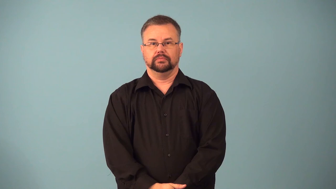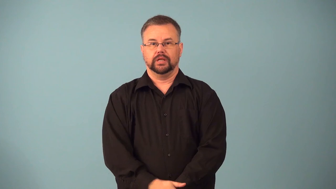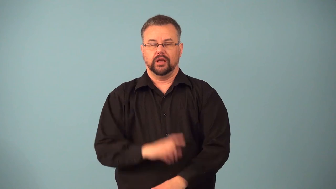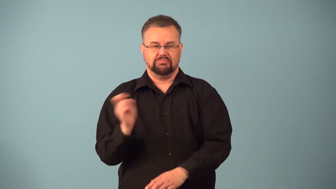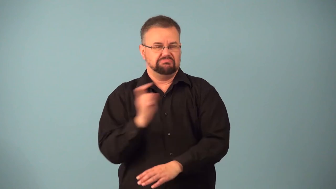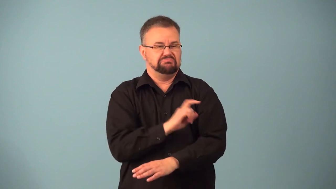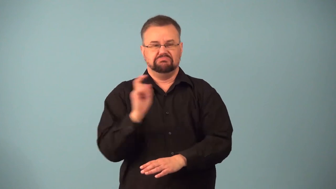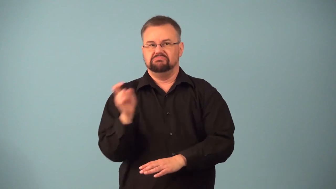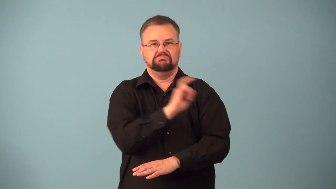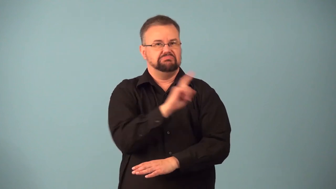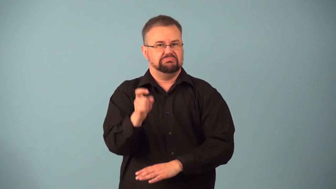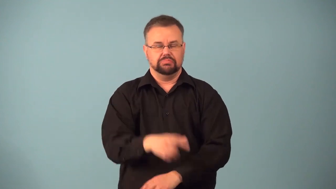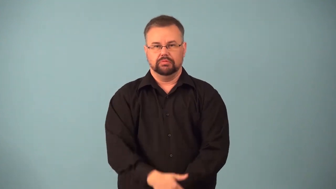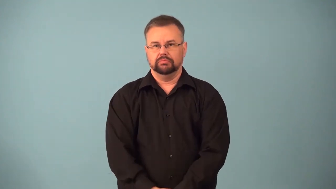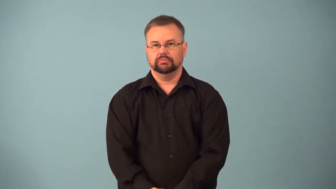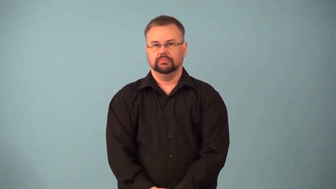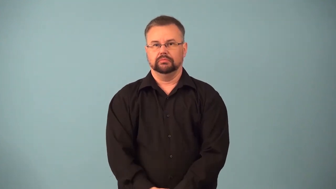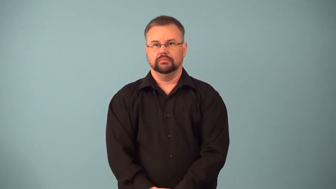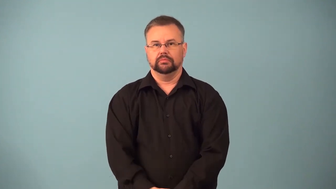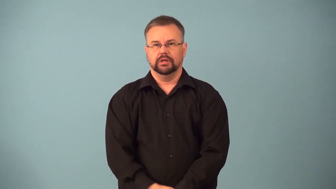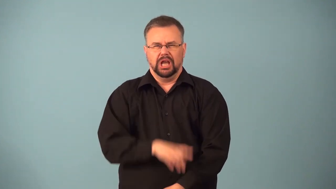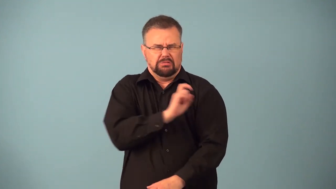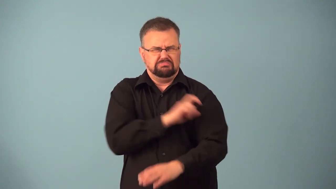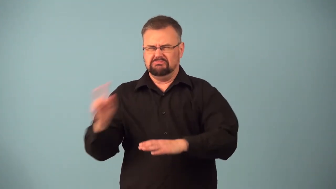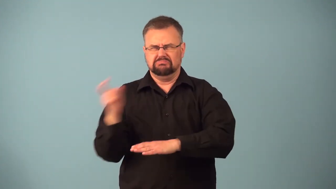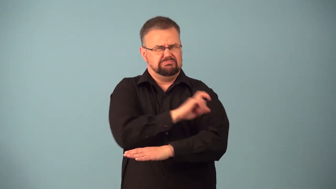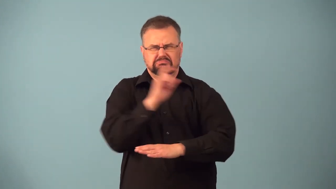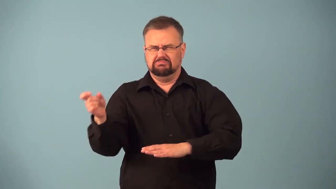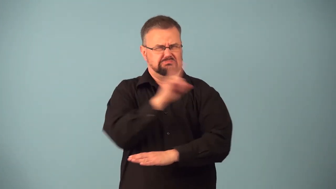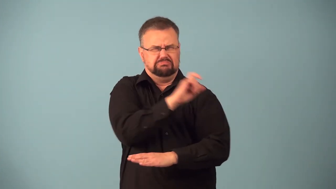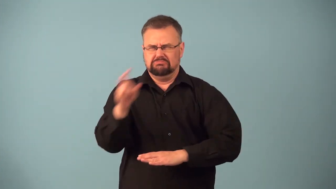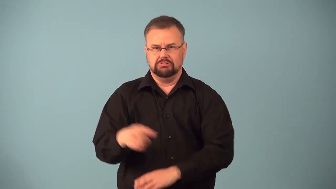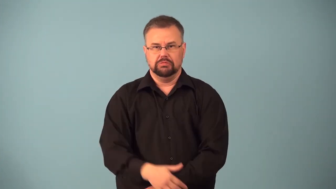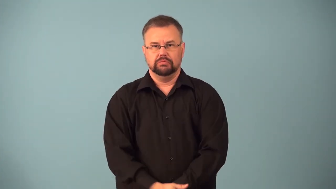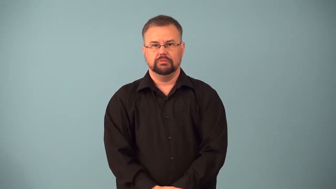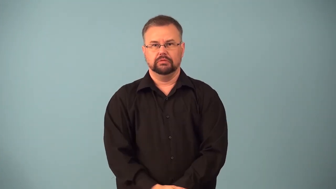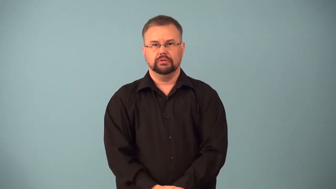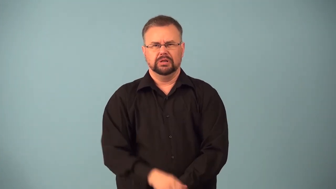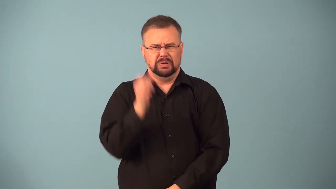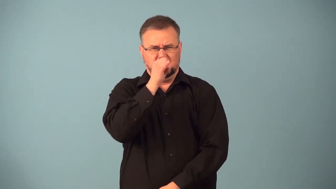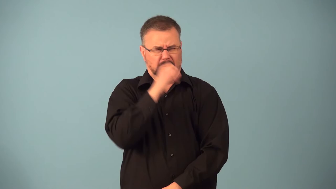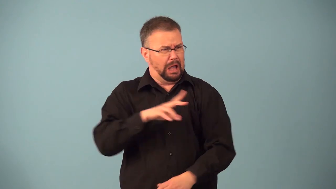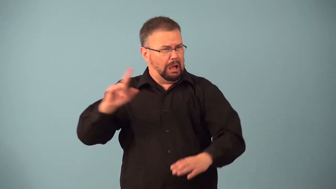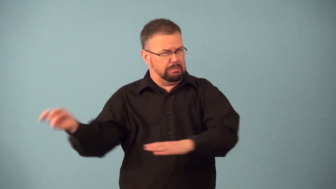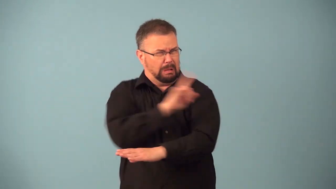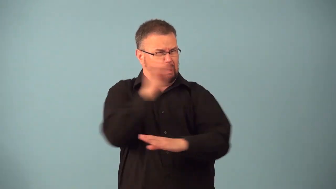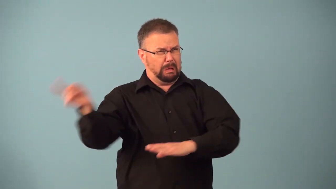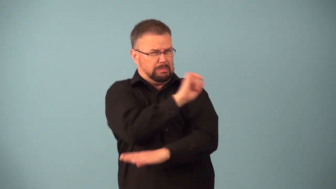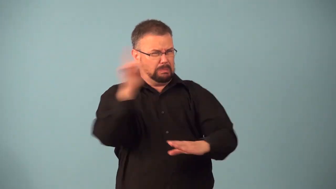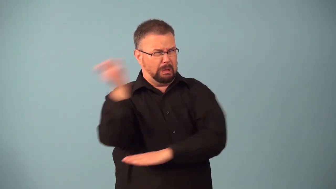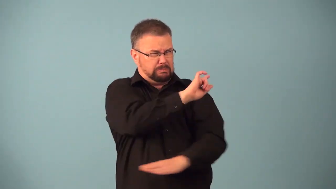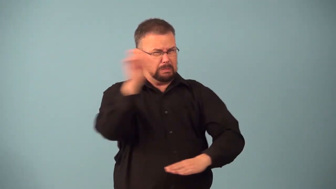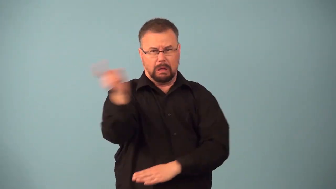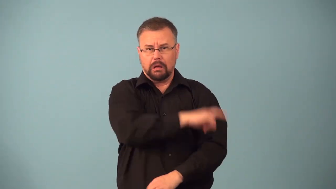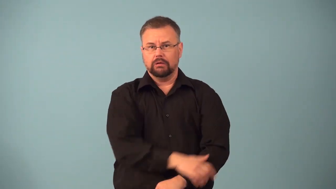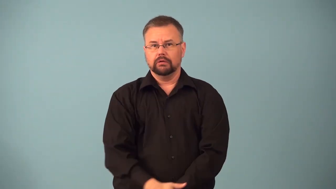flouncy,flouncier,flounciest